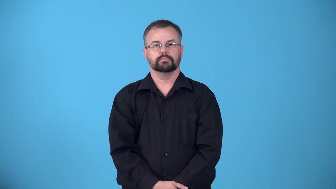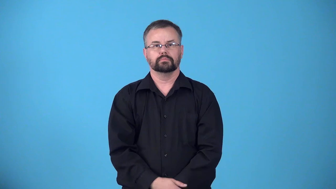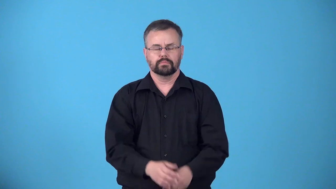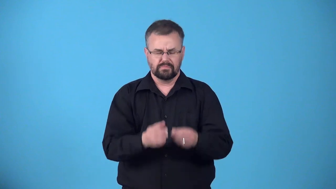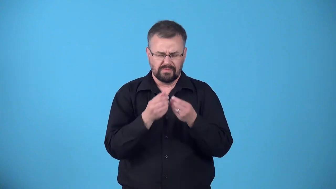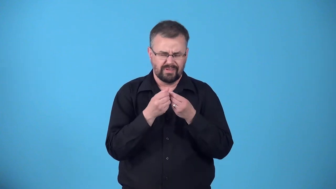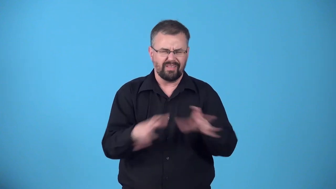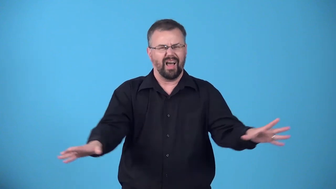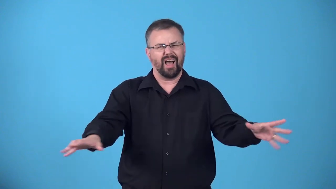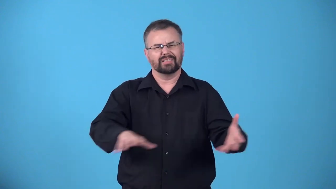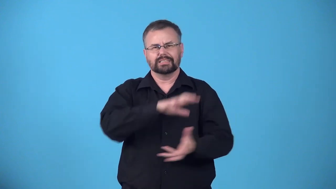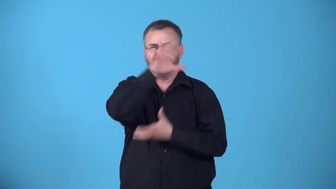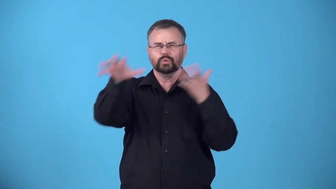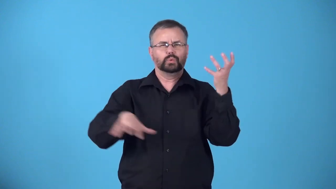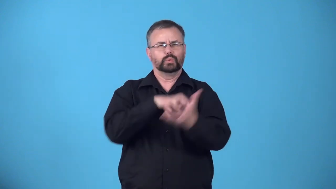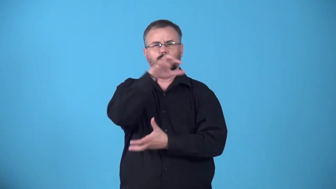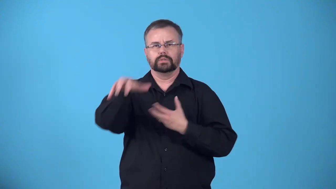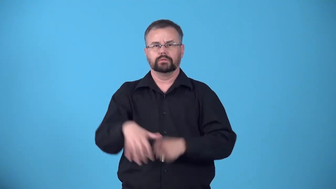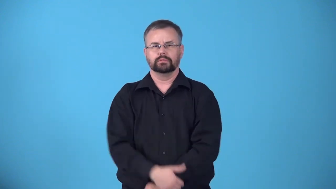a lost ball in the high weeds